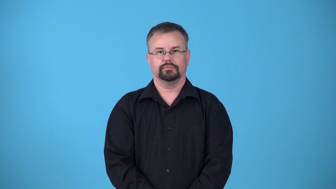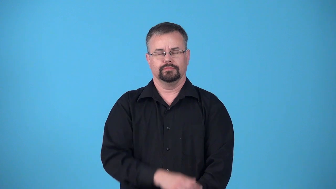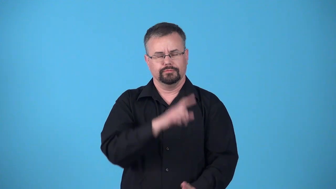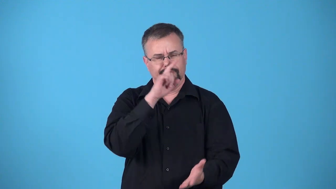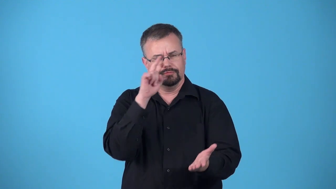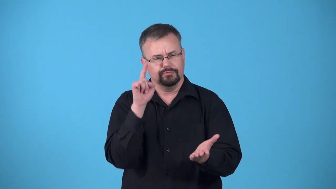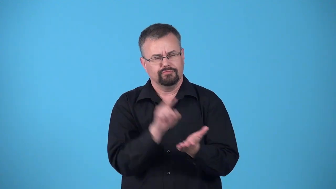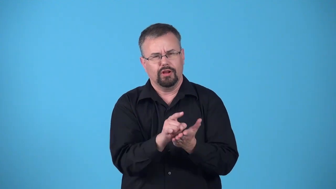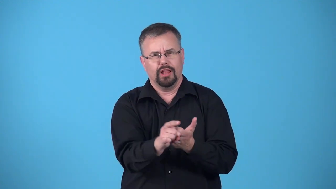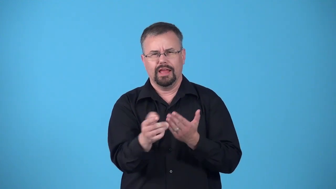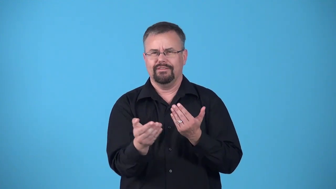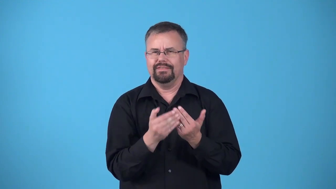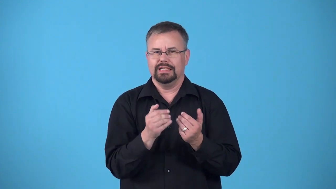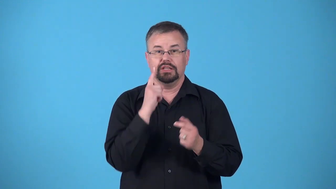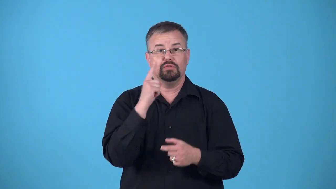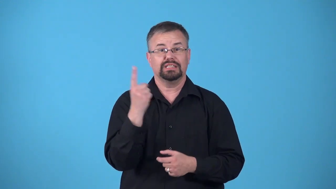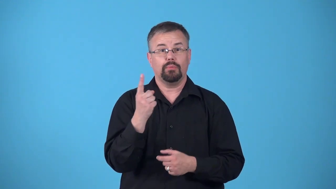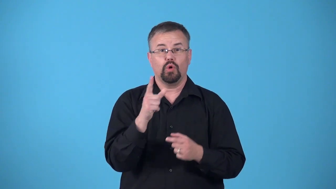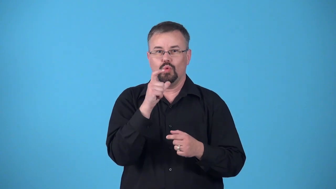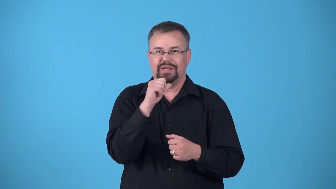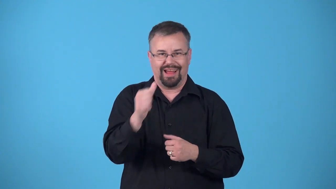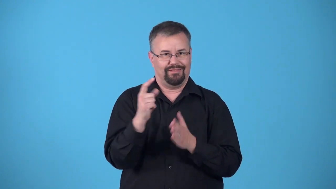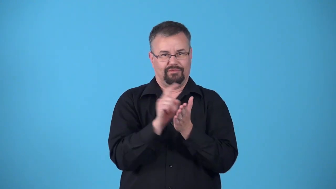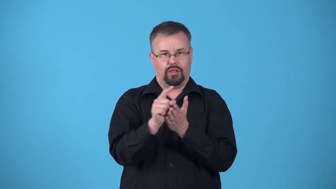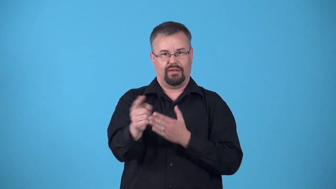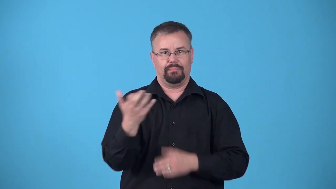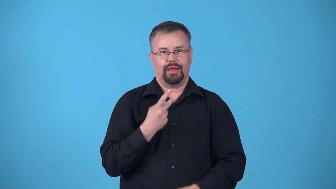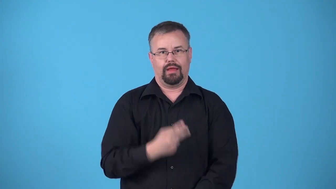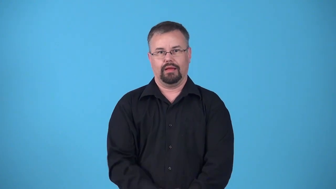heart of glass